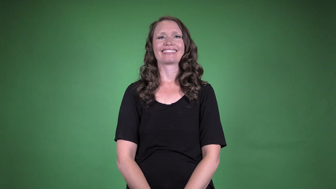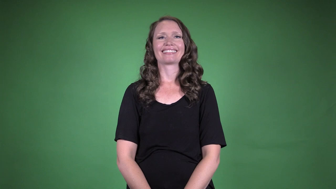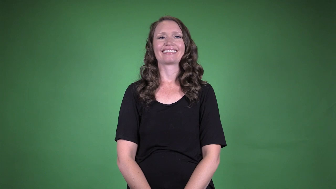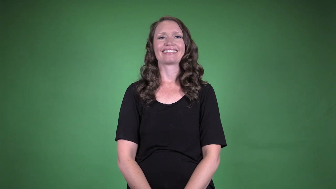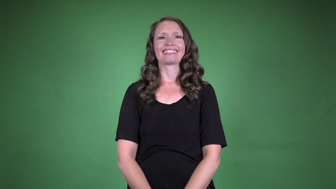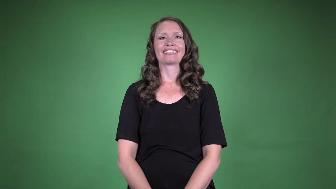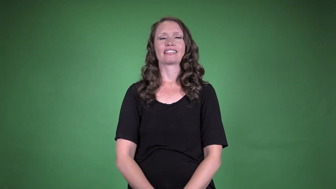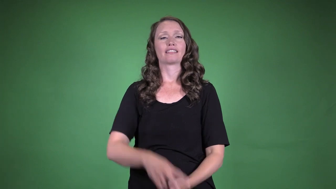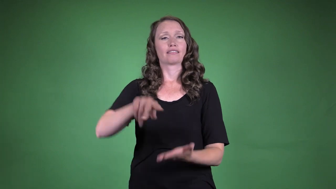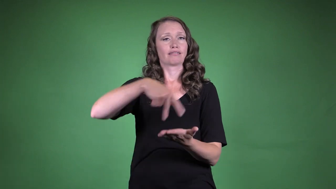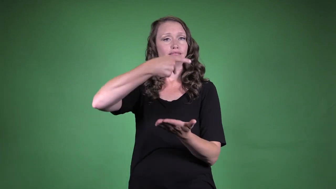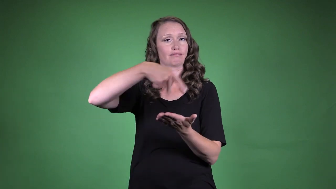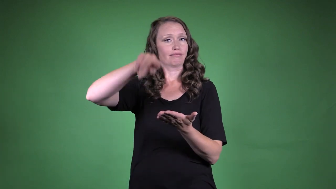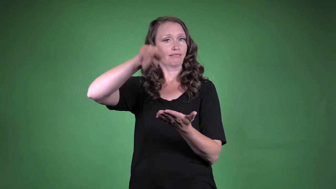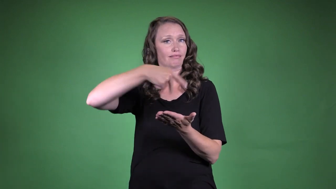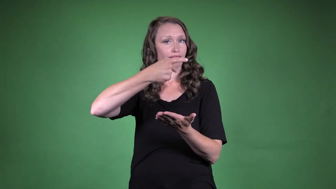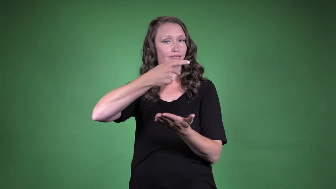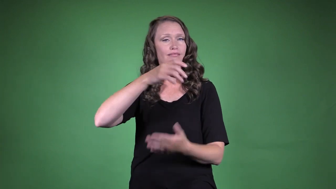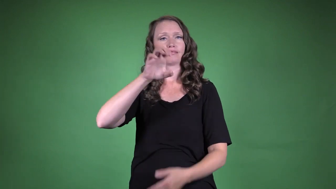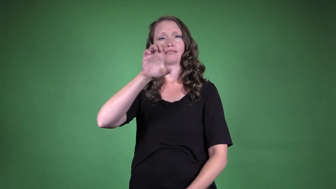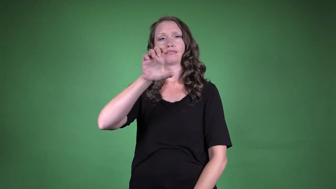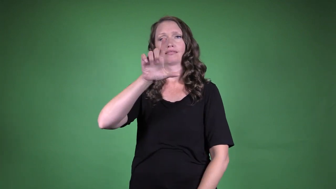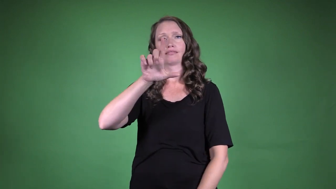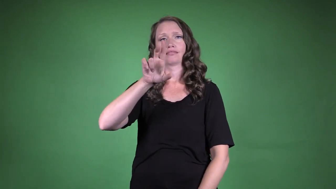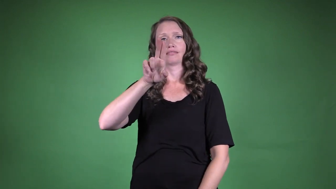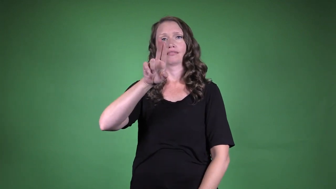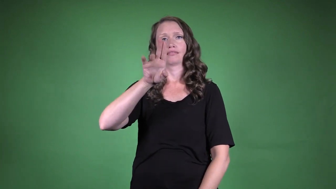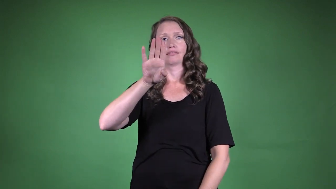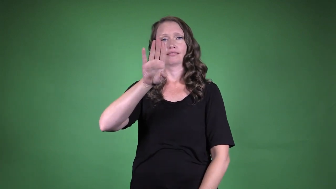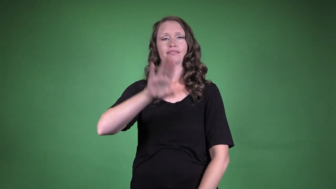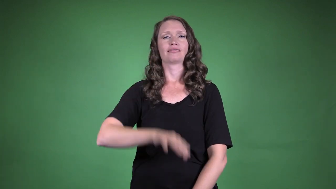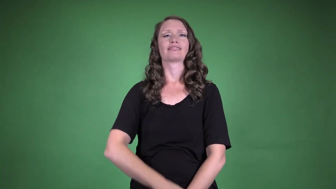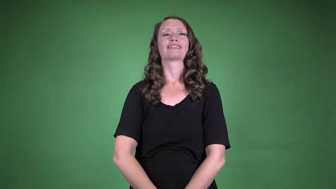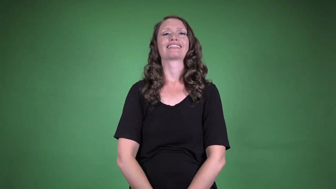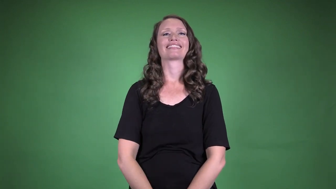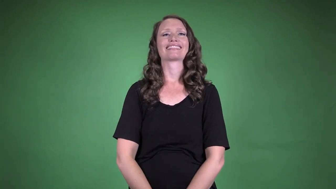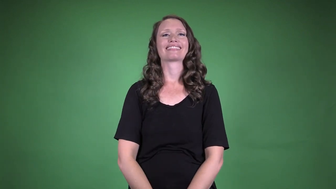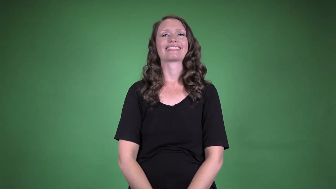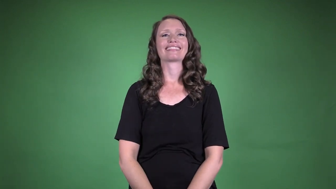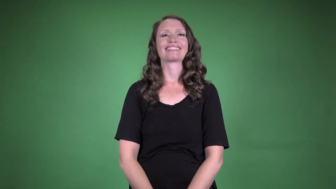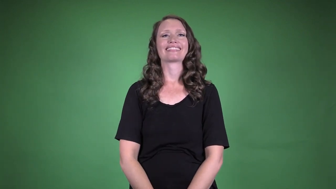dance club